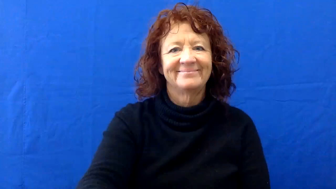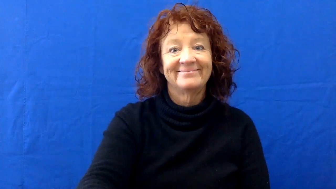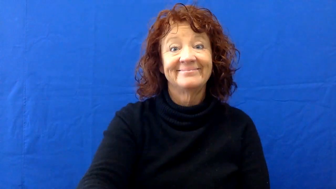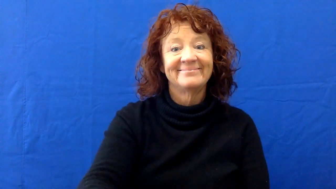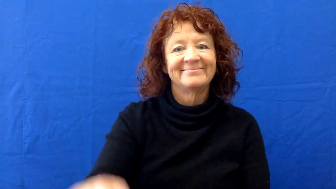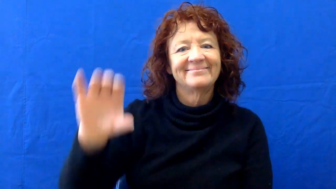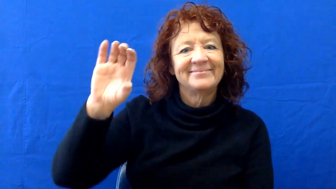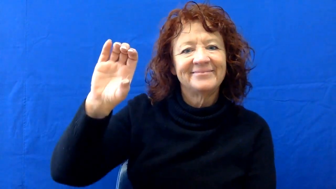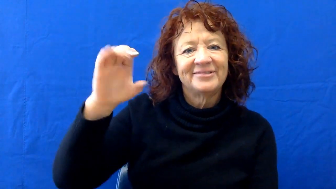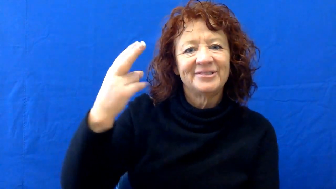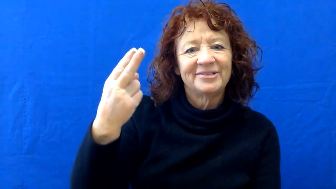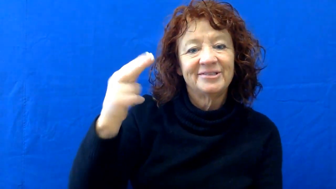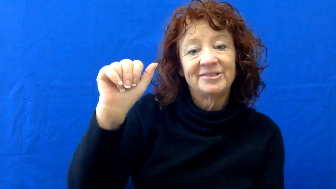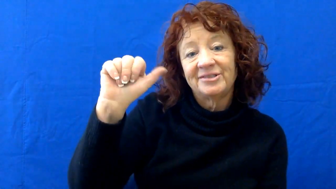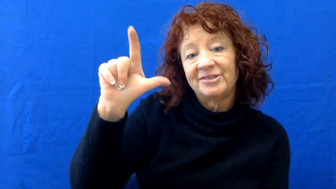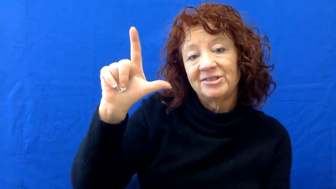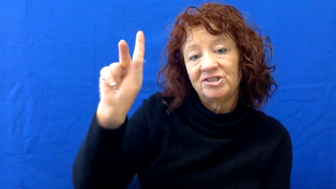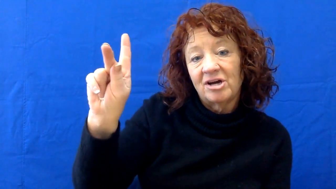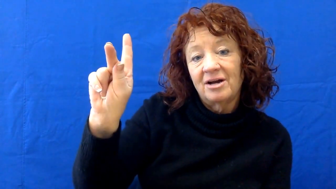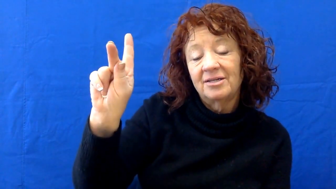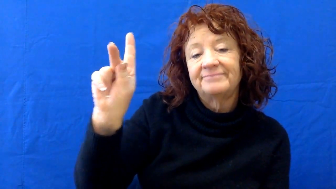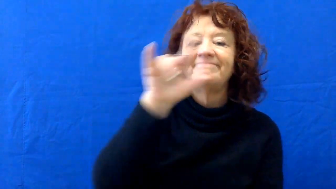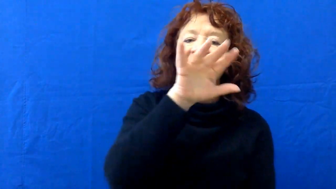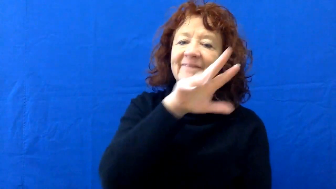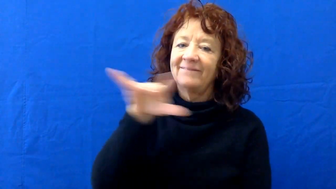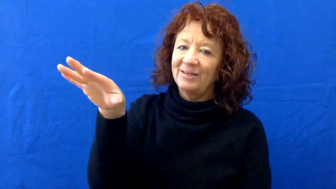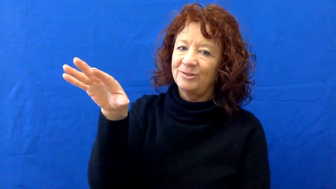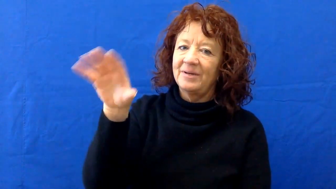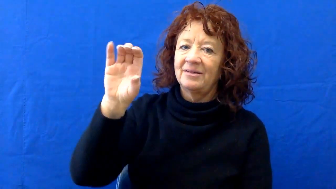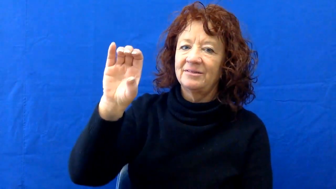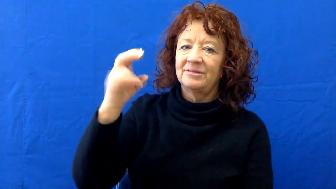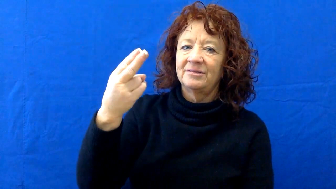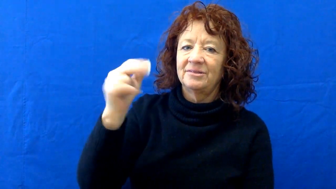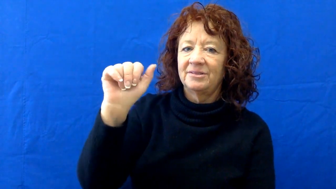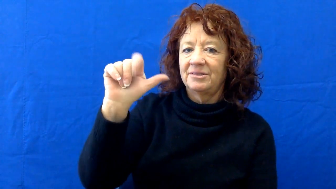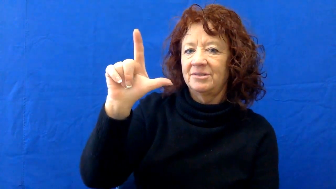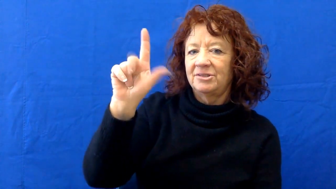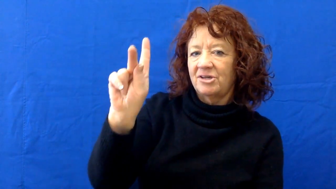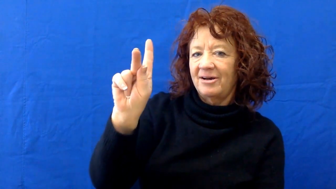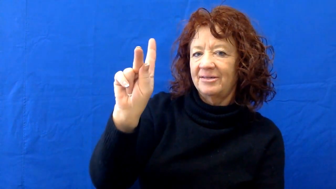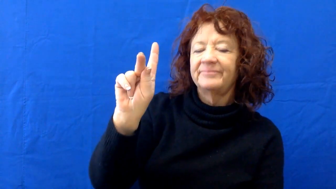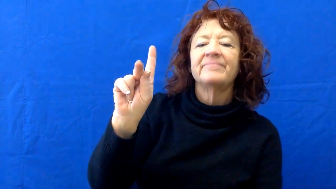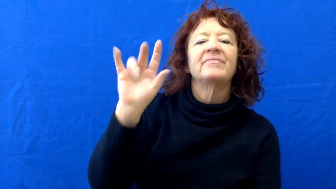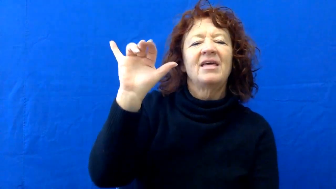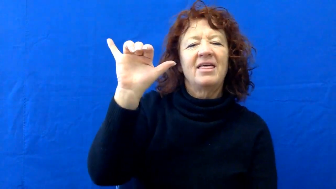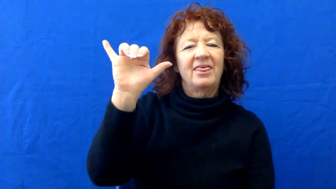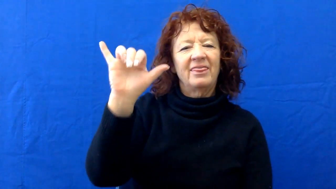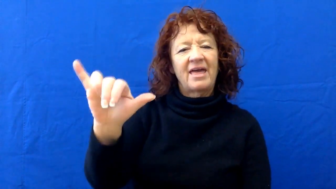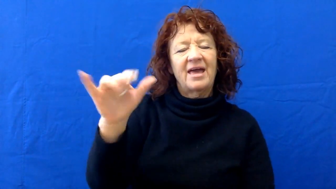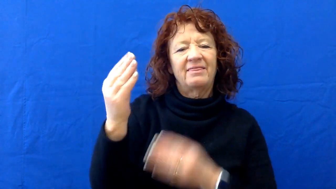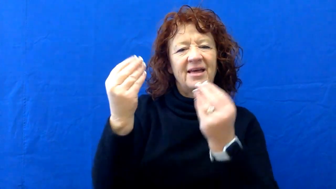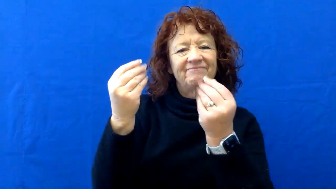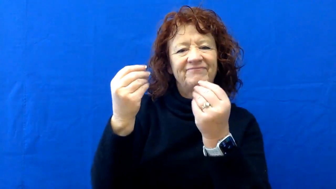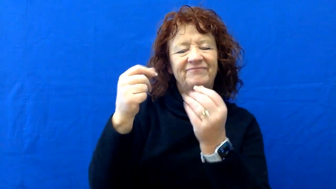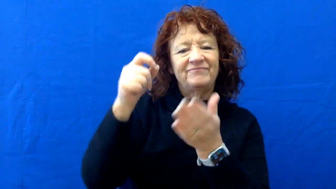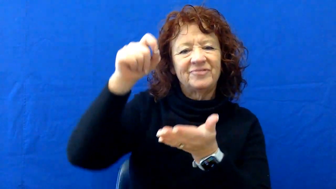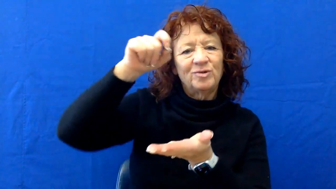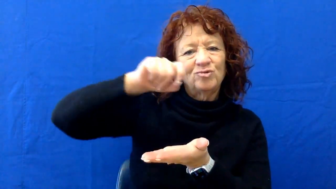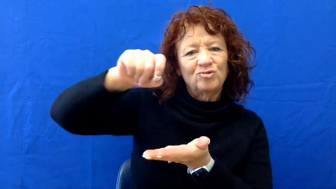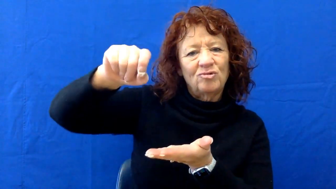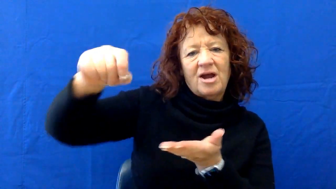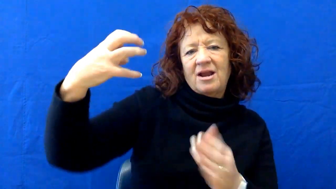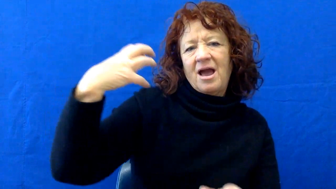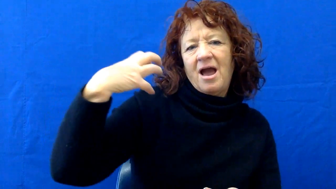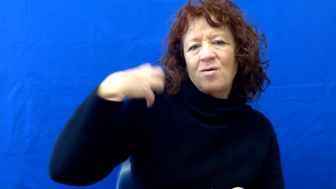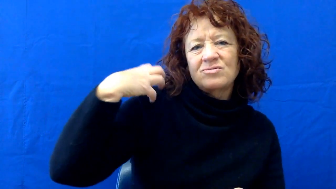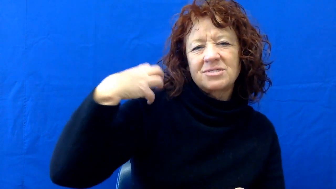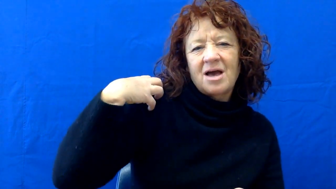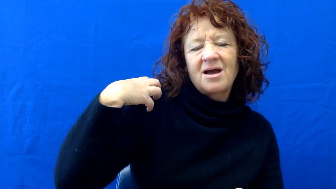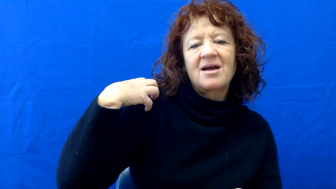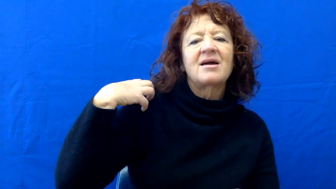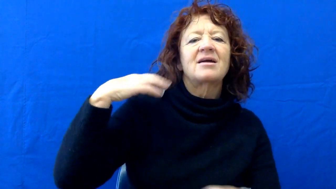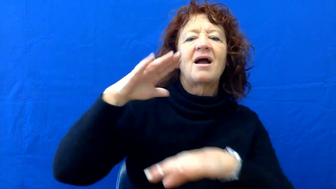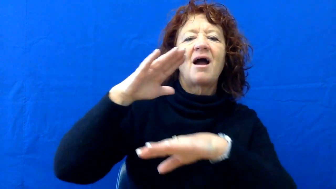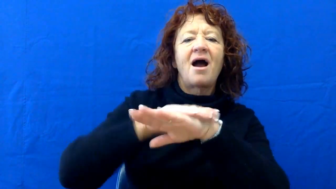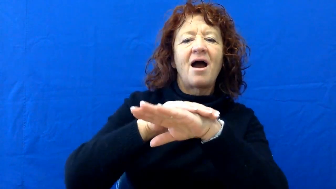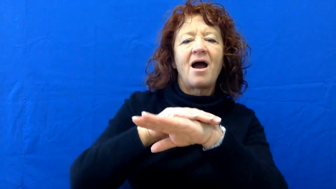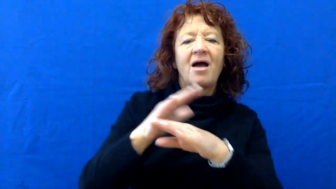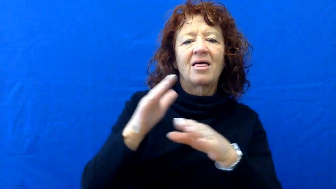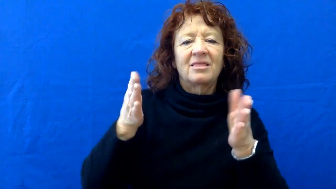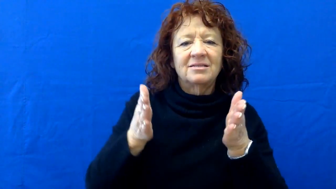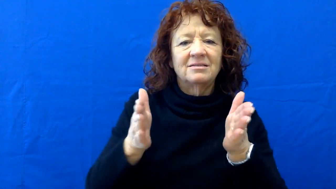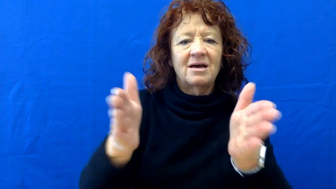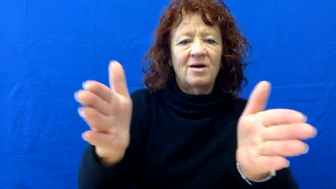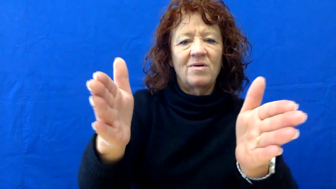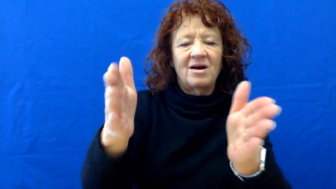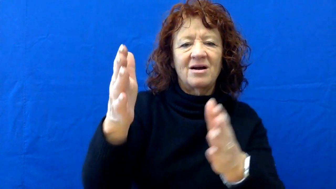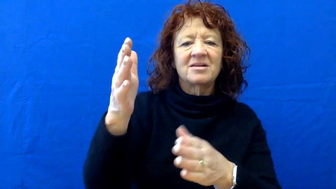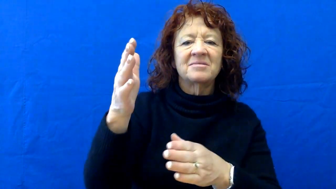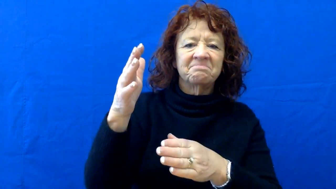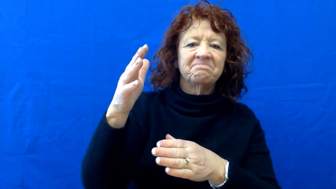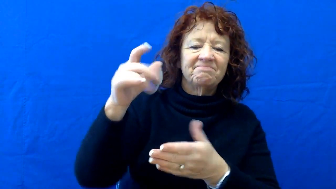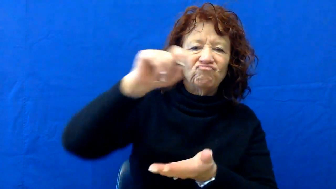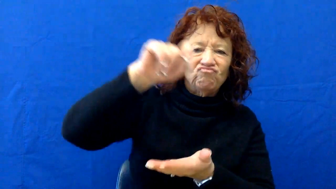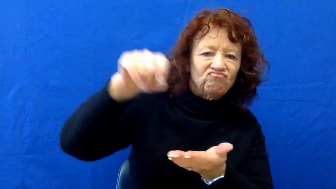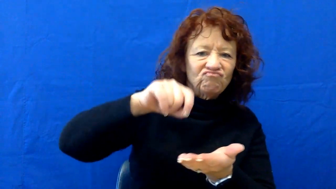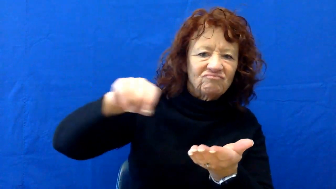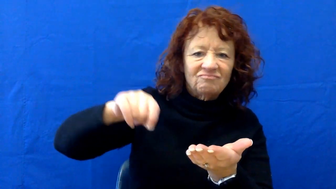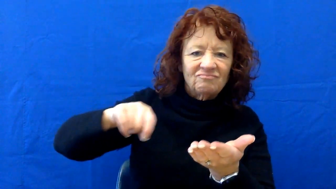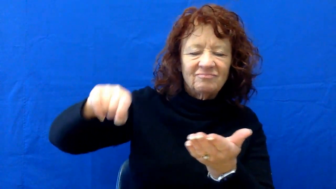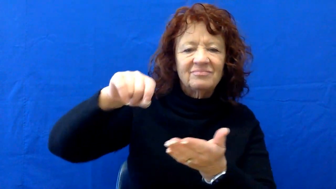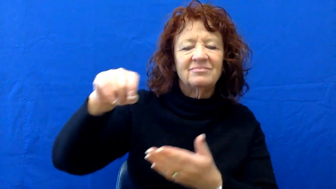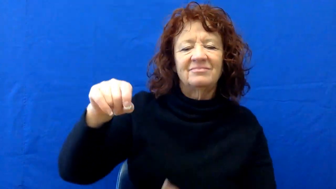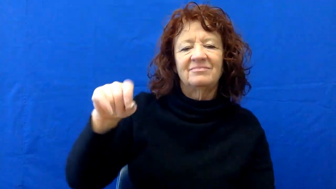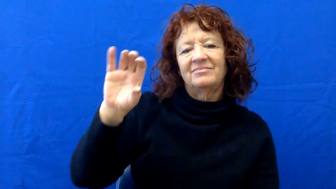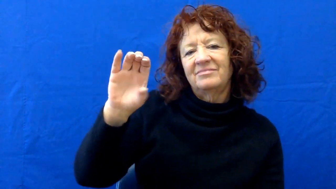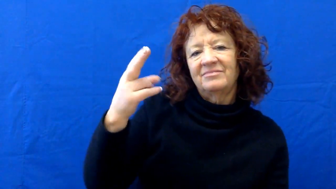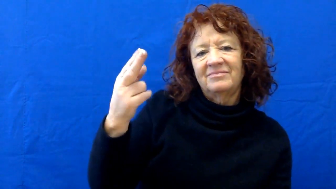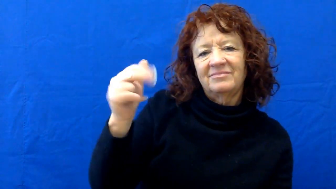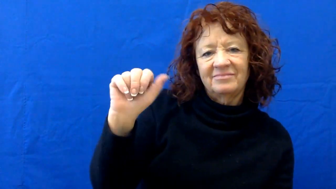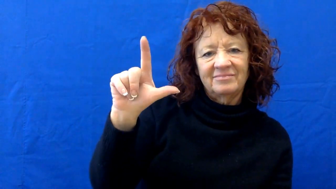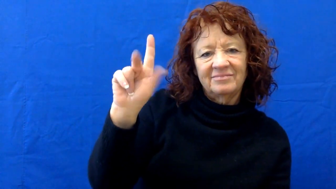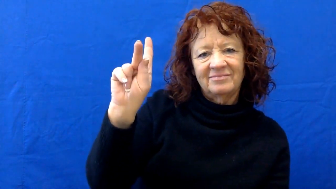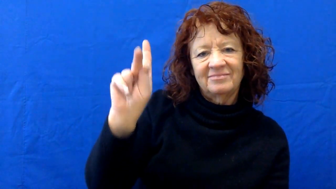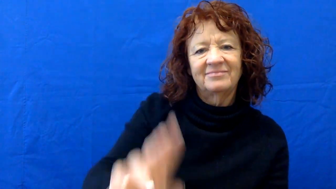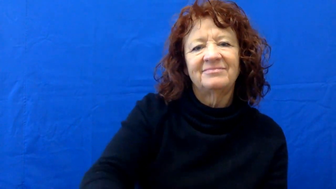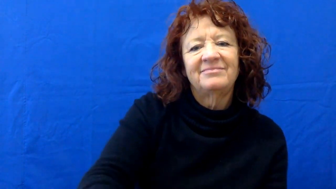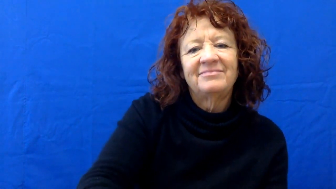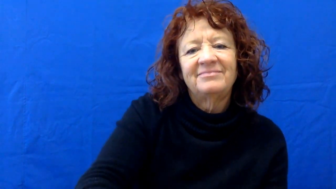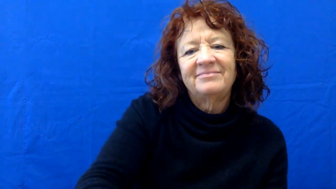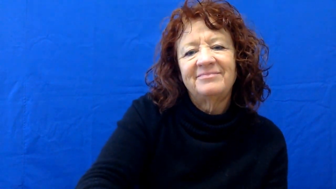chalk